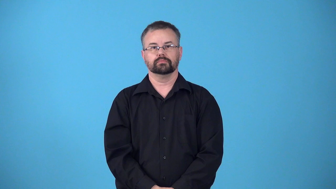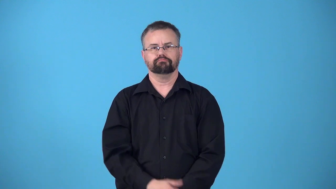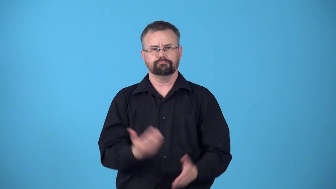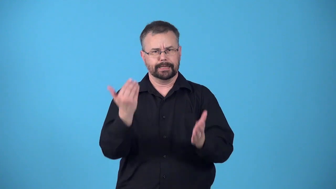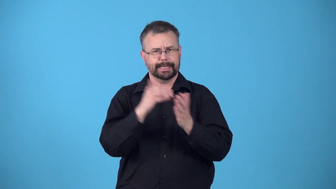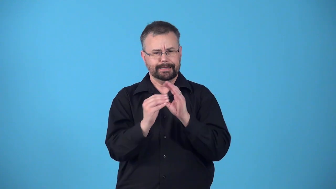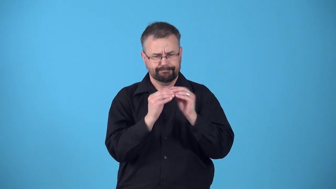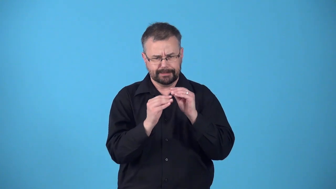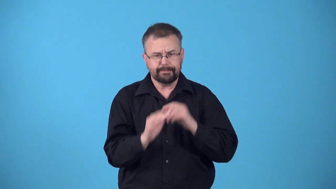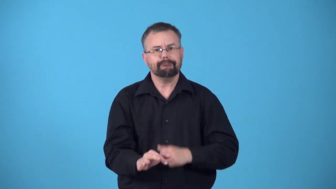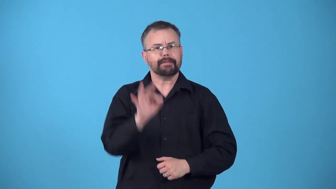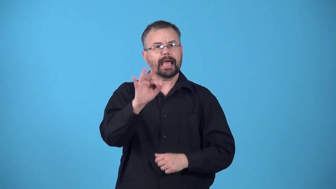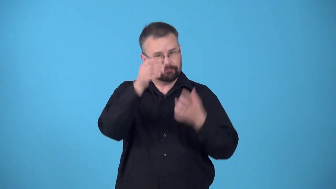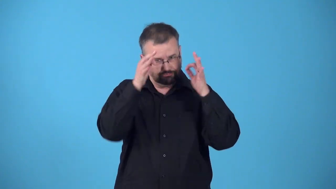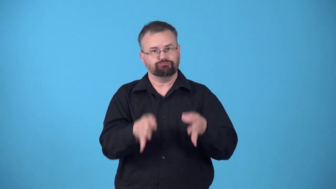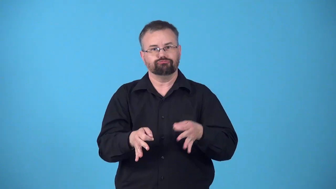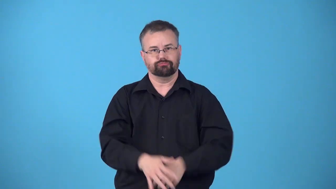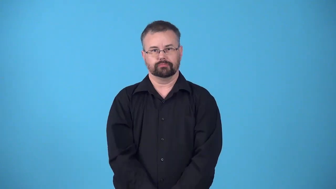redetermine